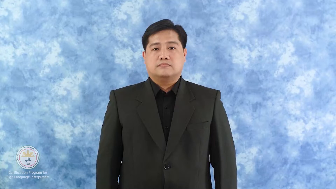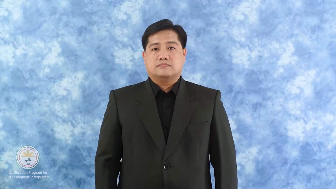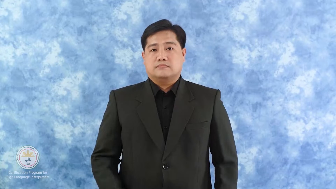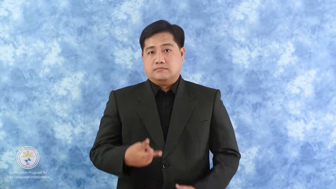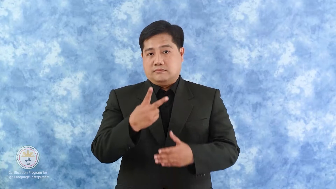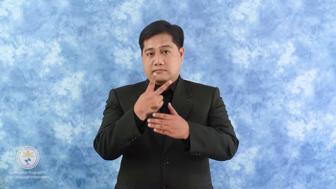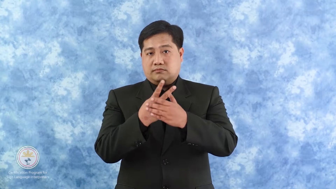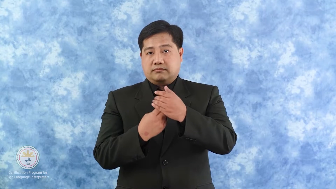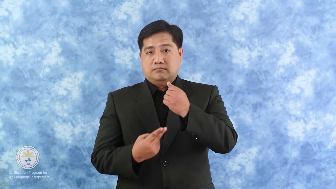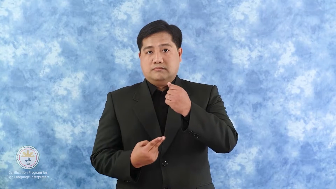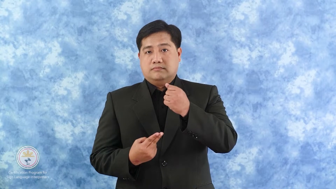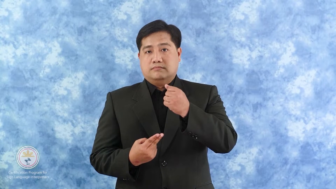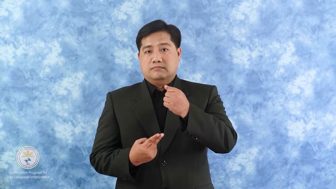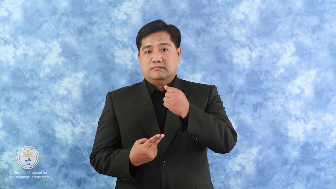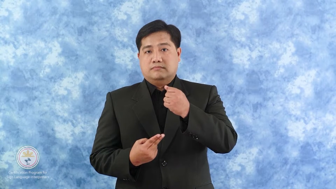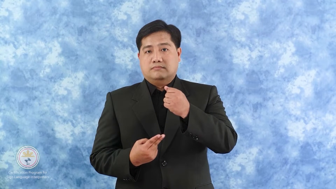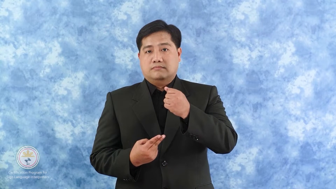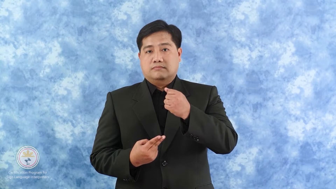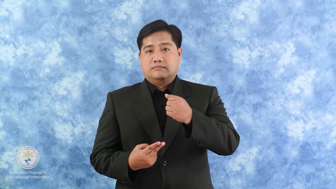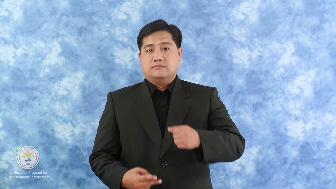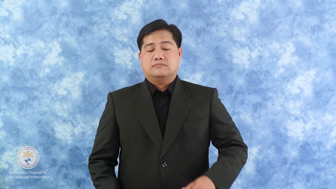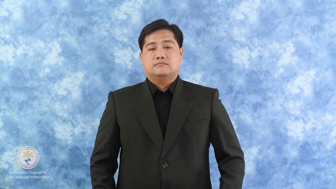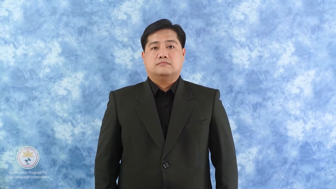Both